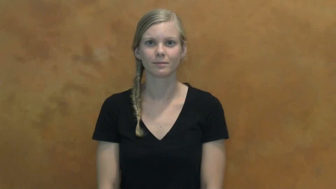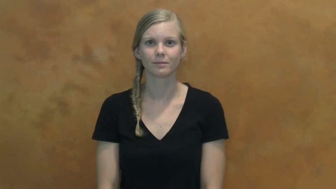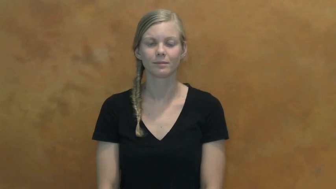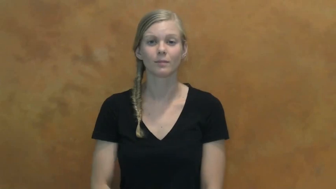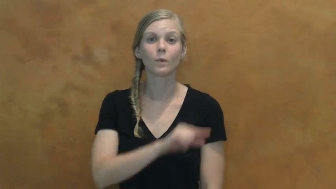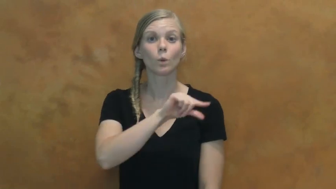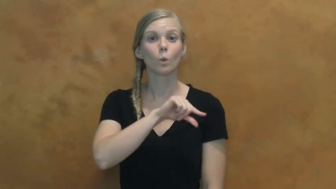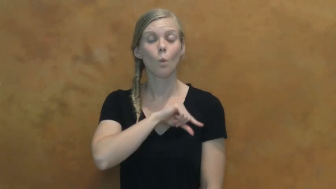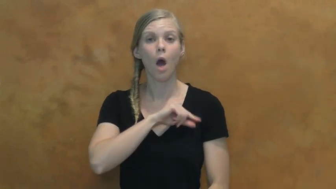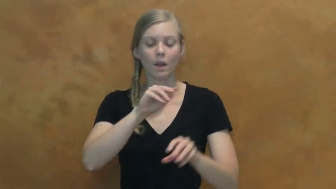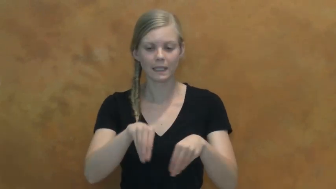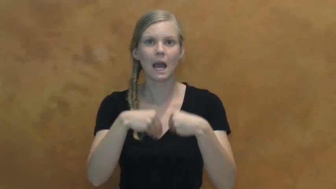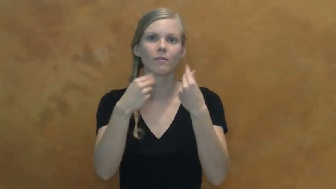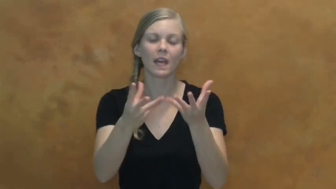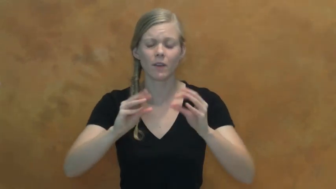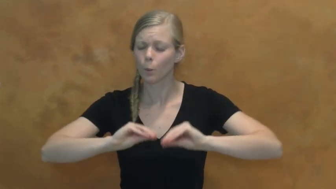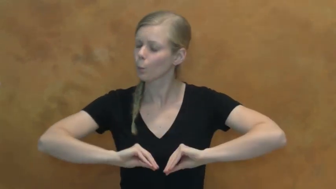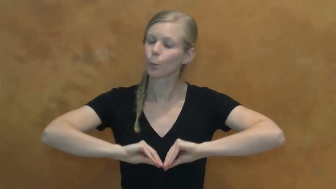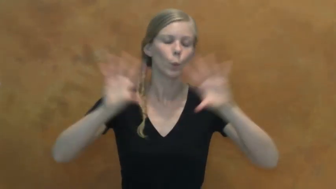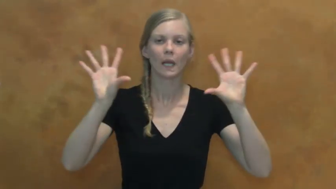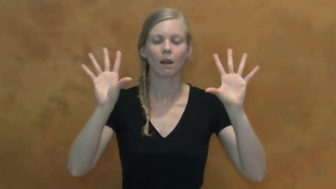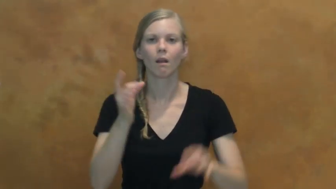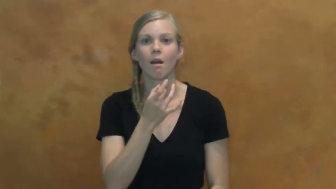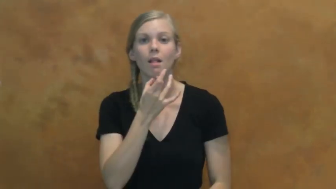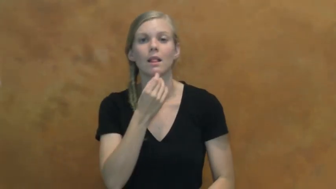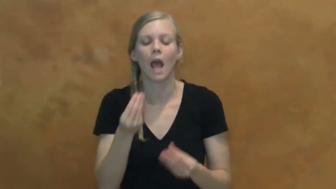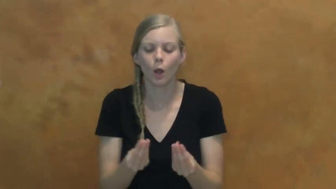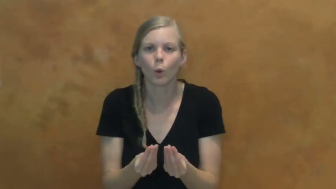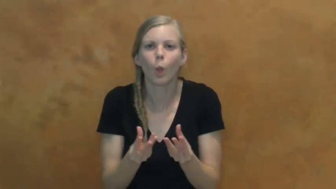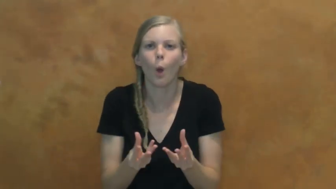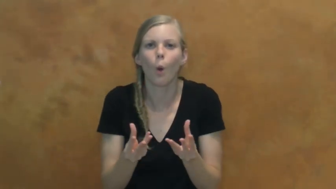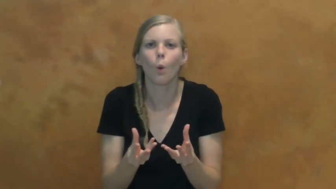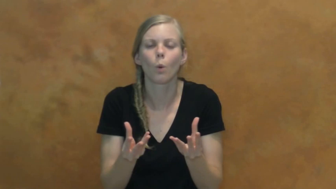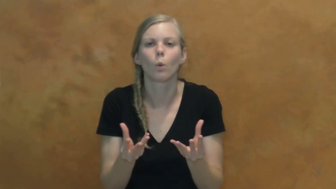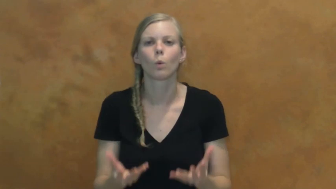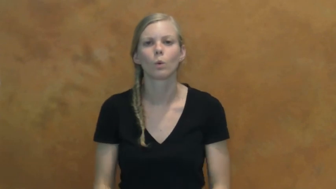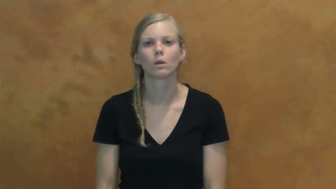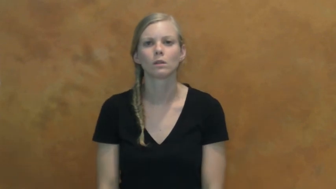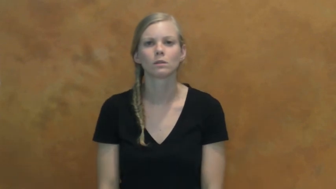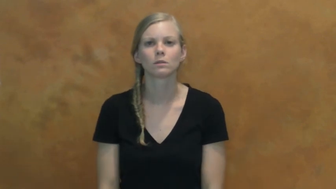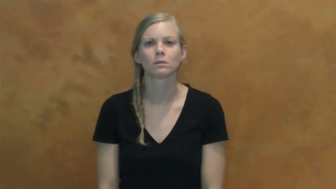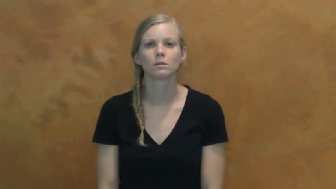low current